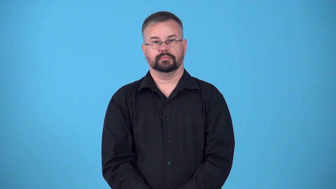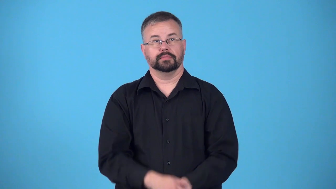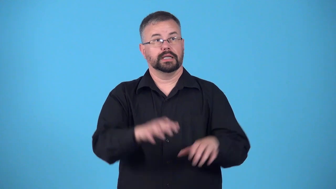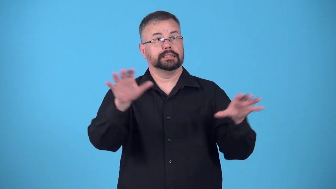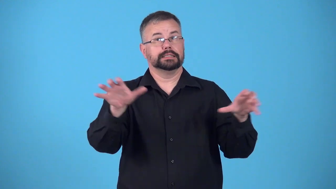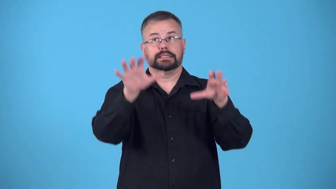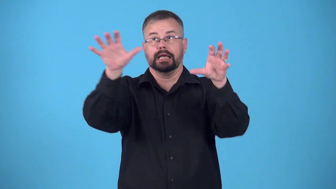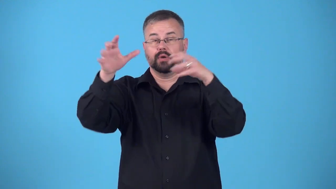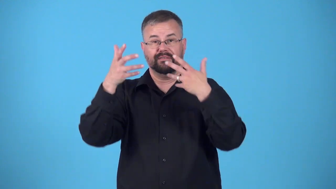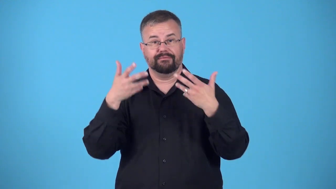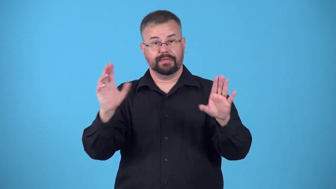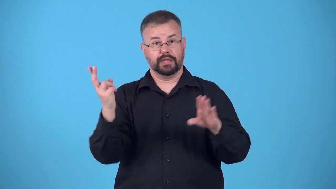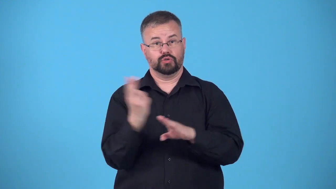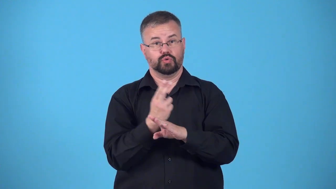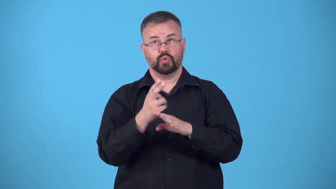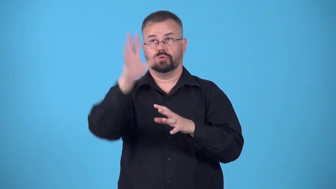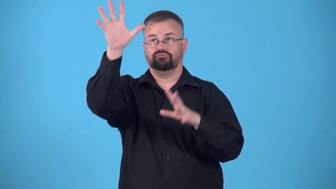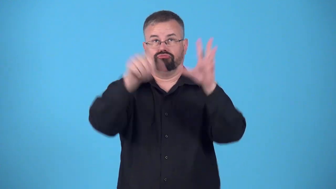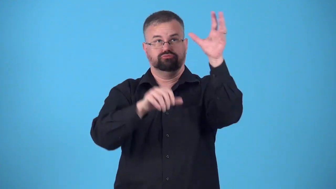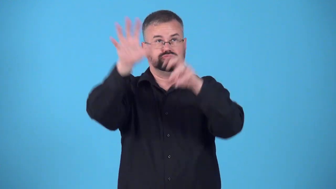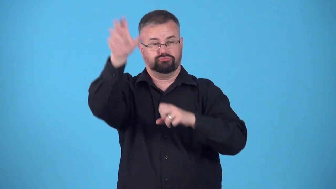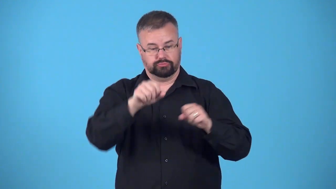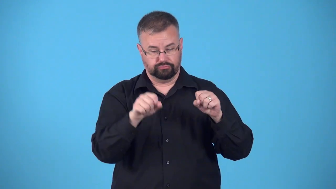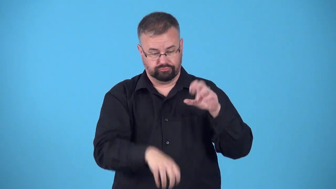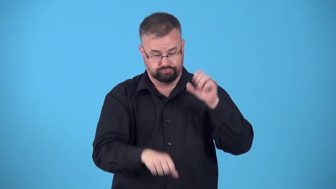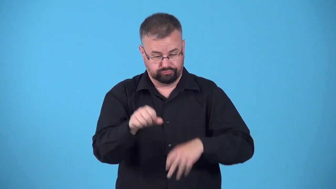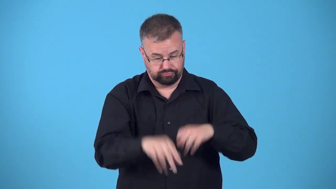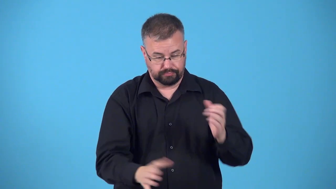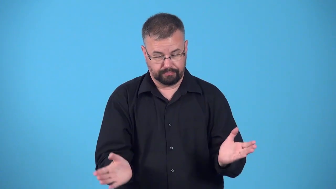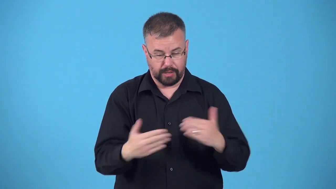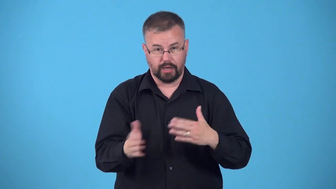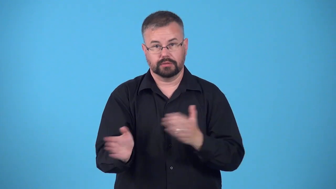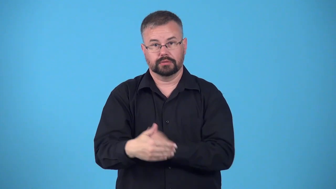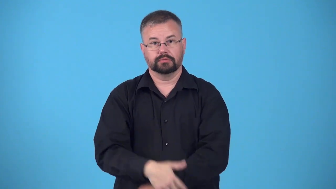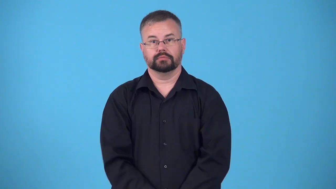take down, put away